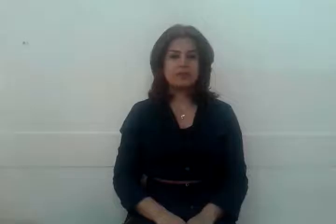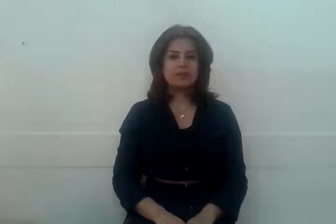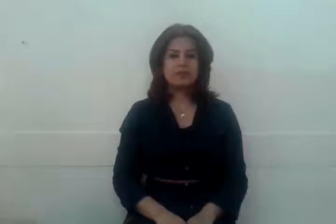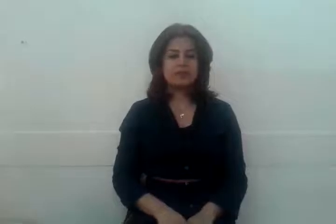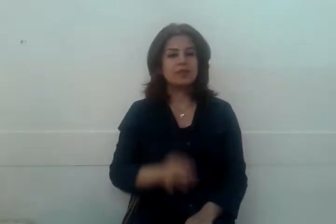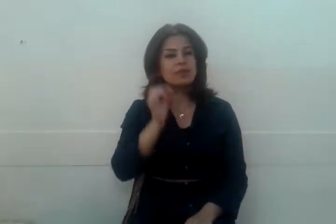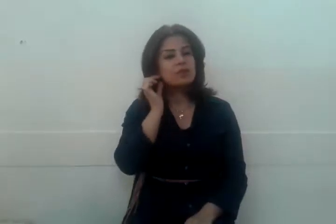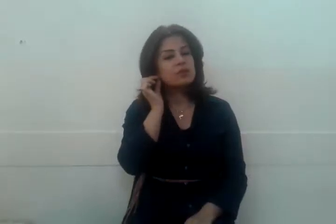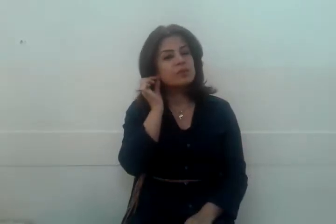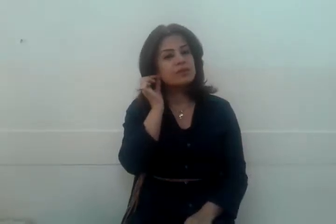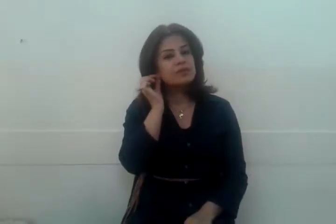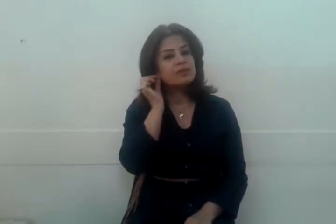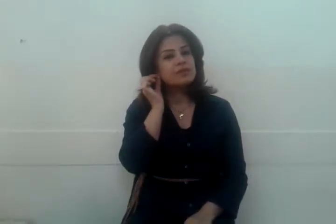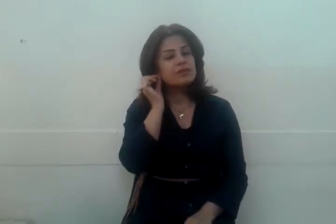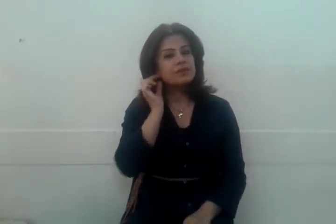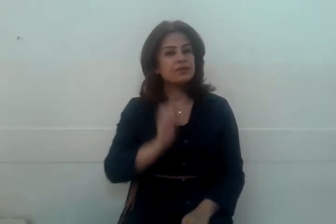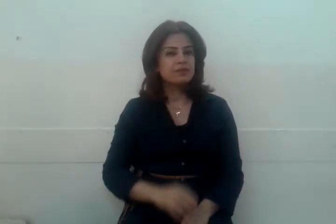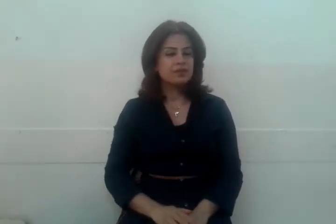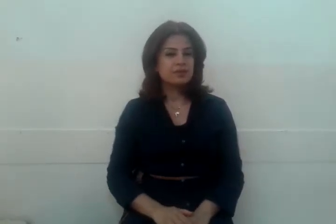earring